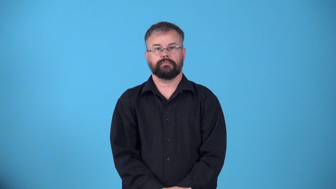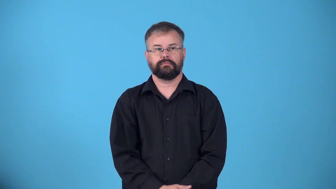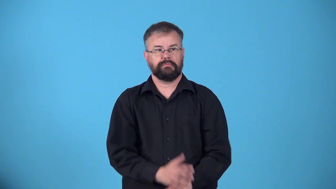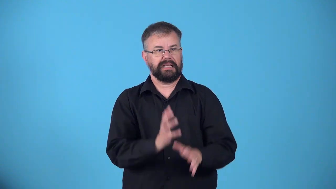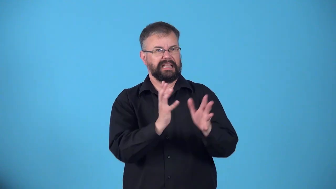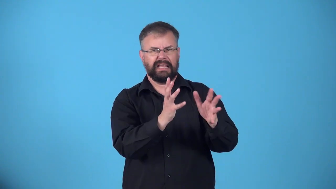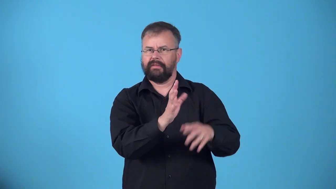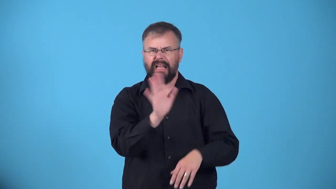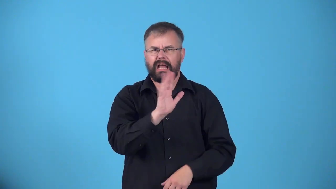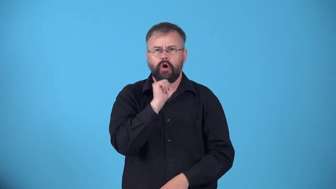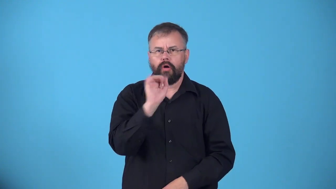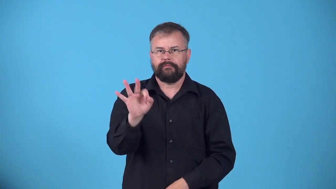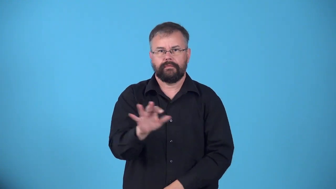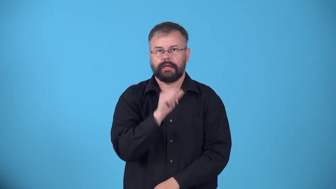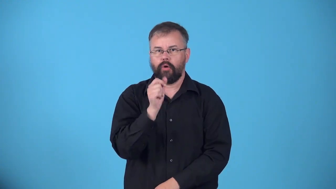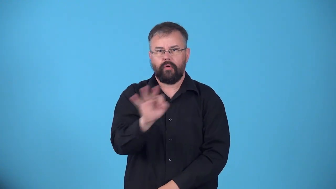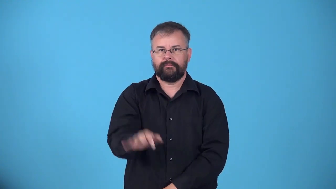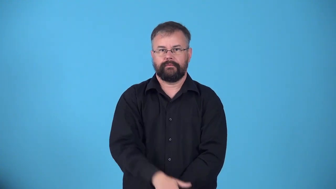leave on